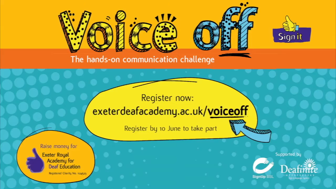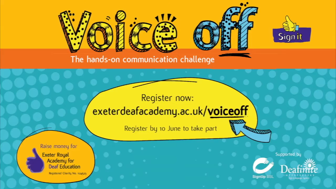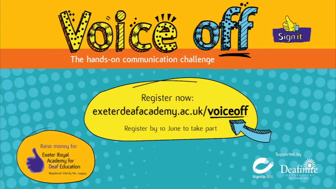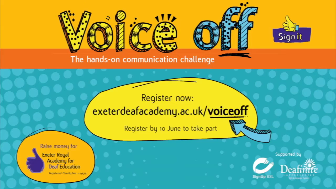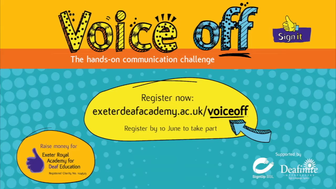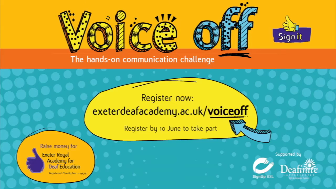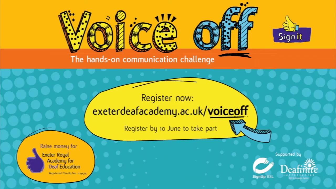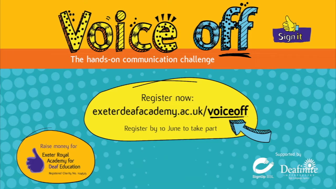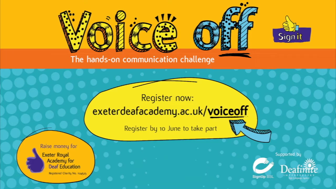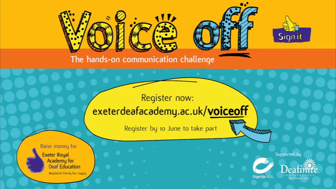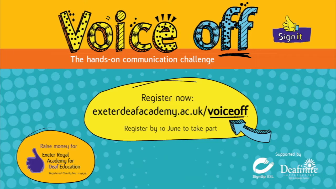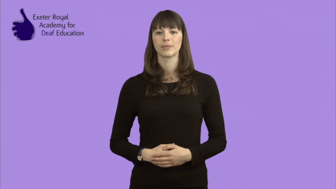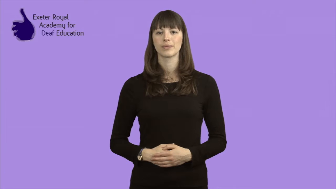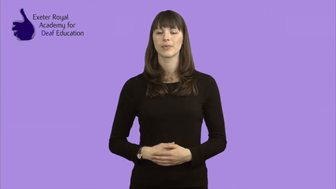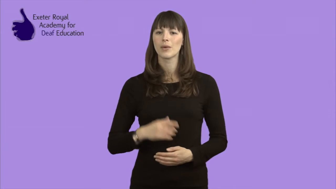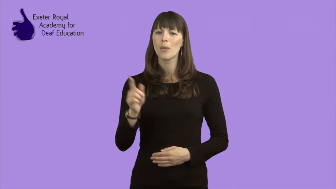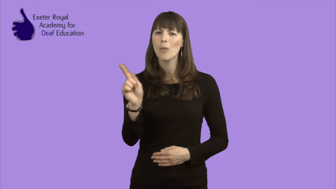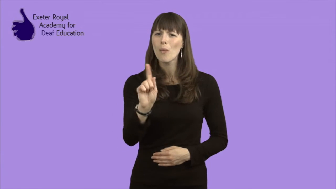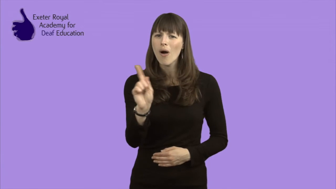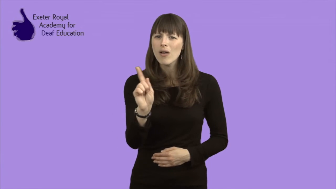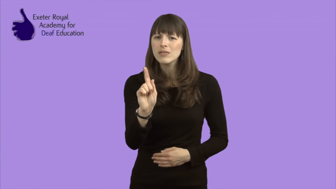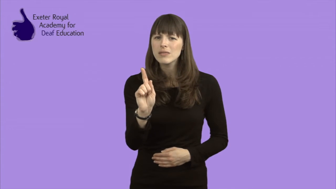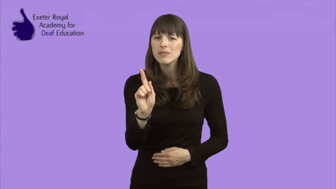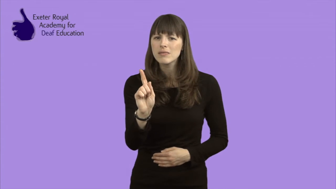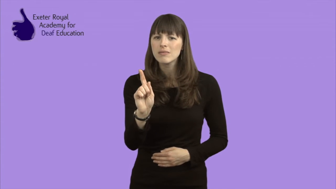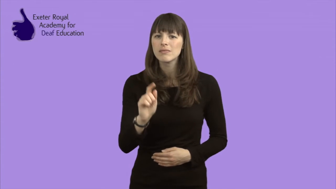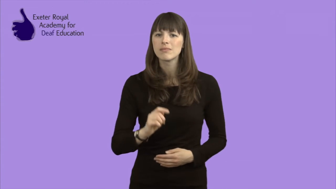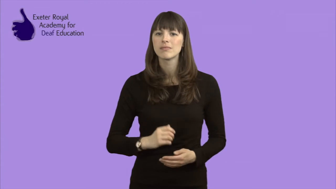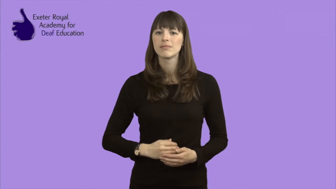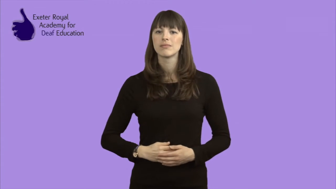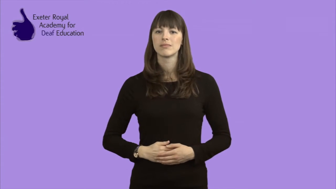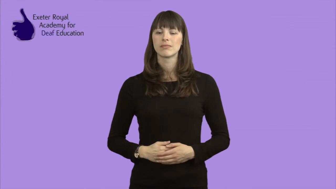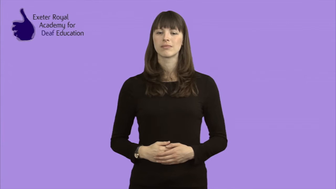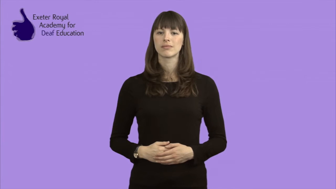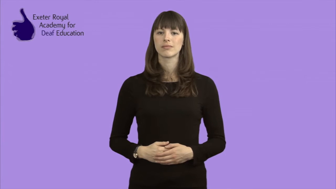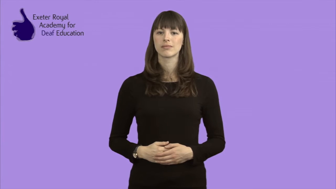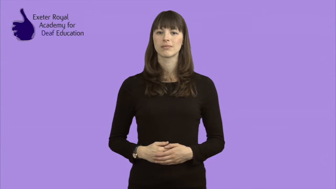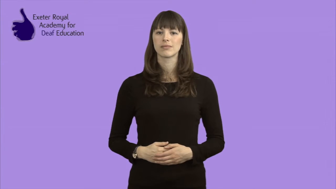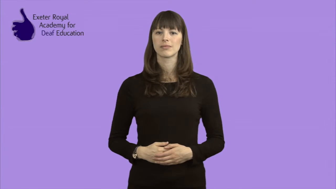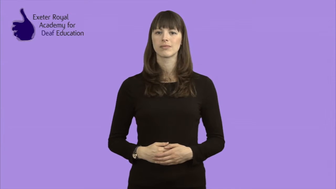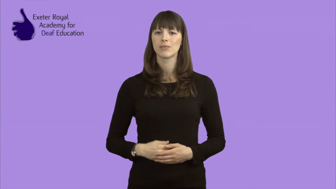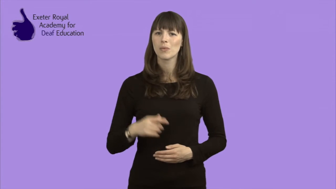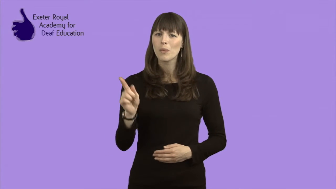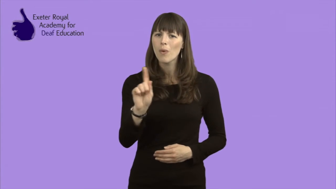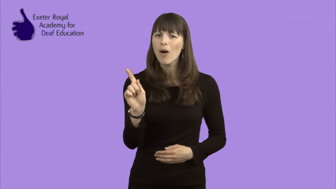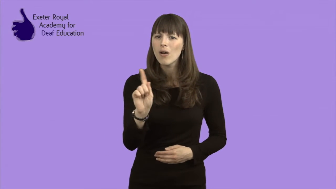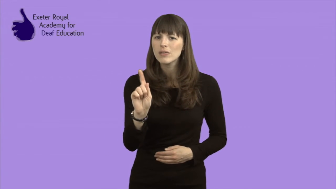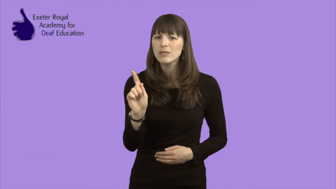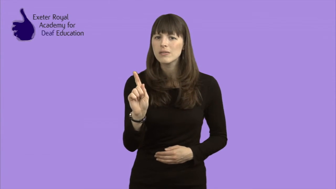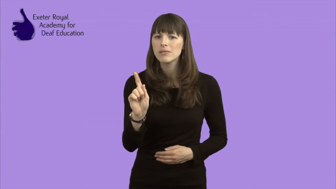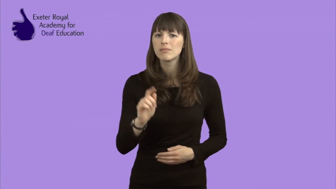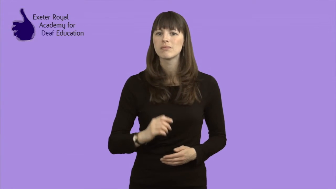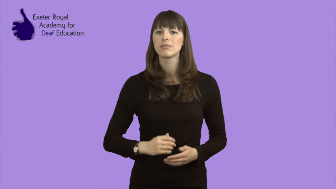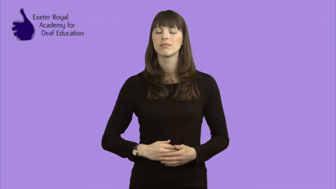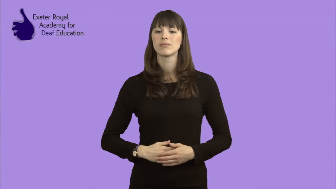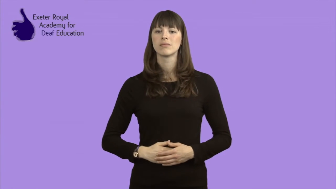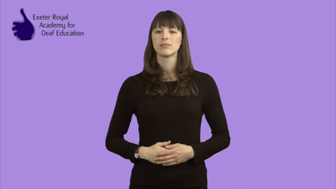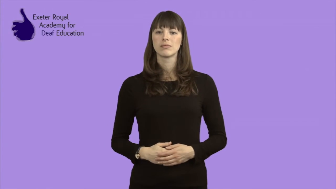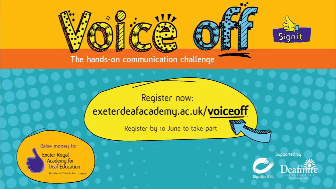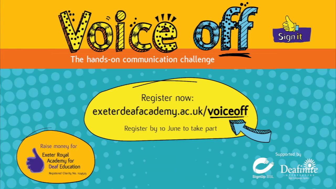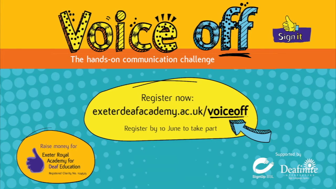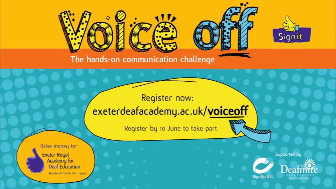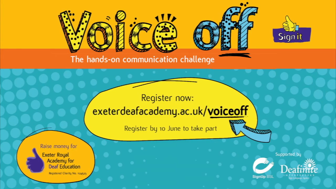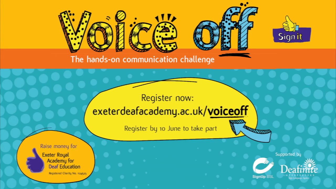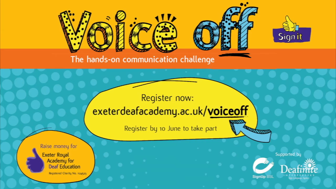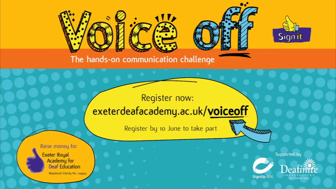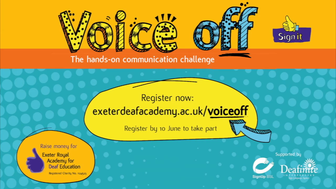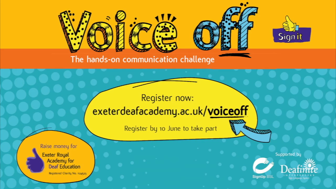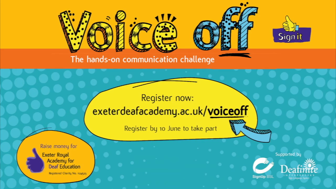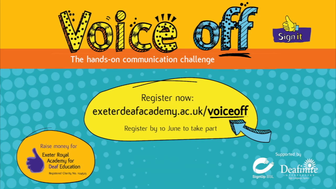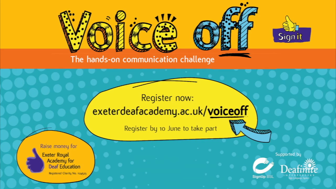What?